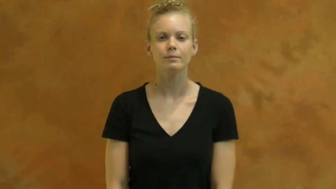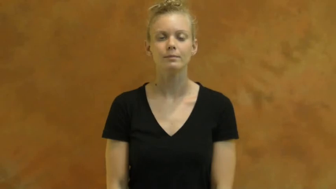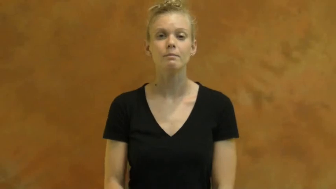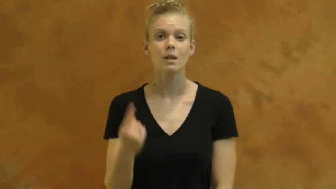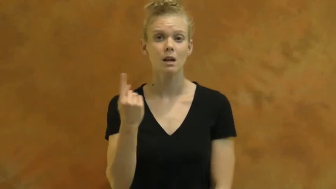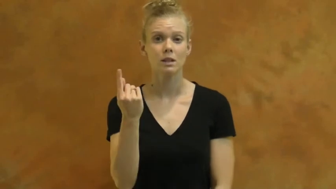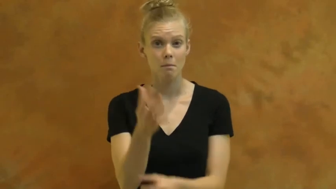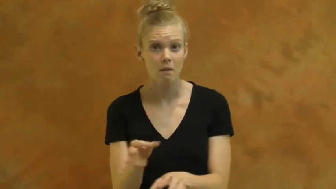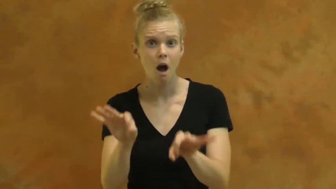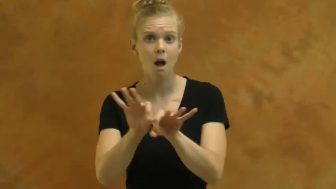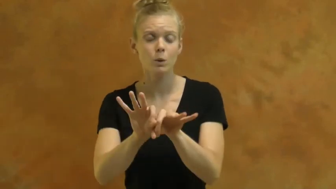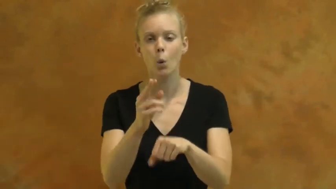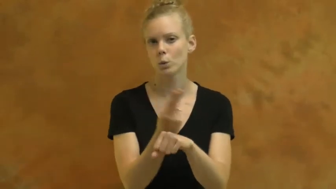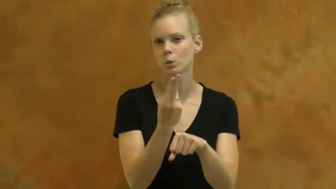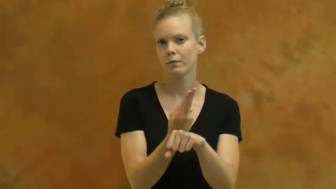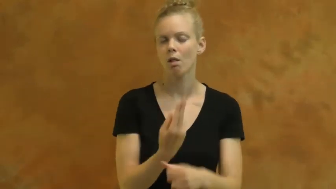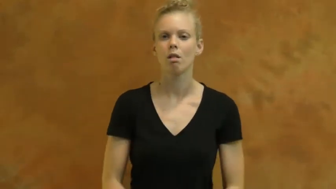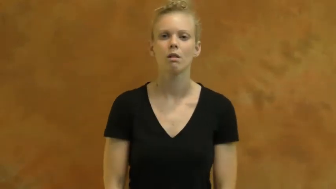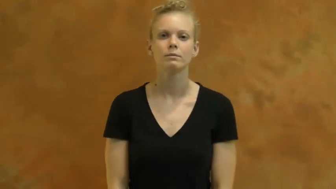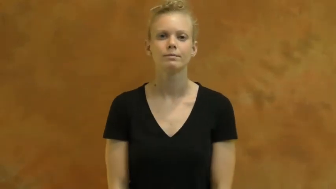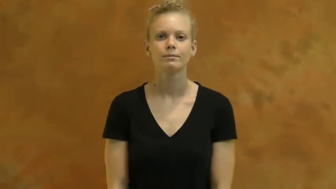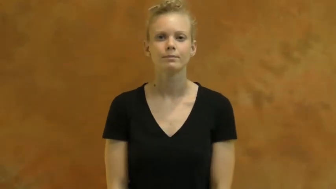resources